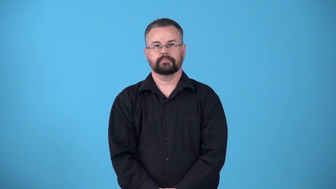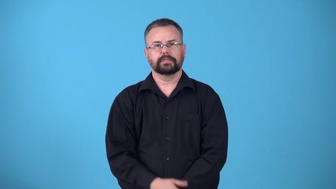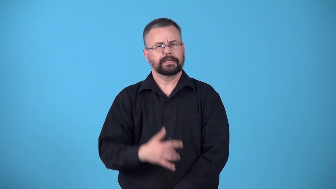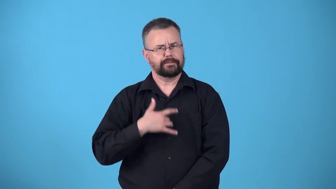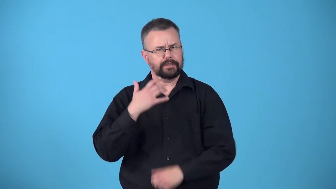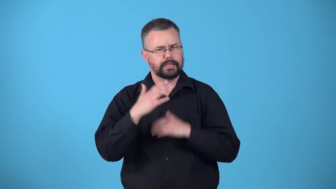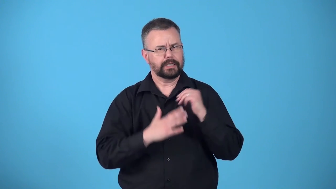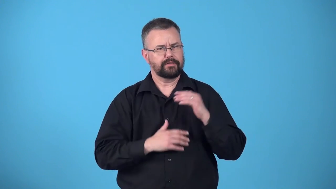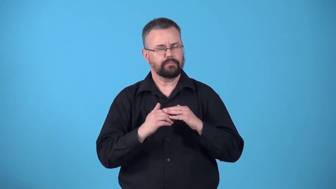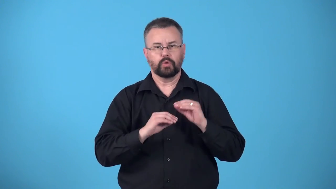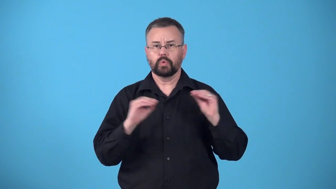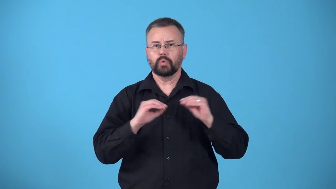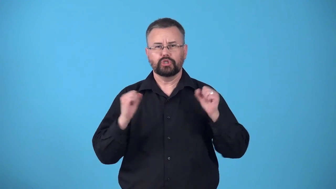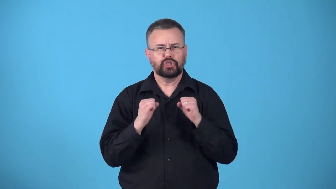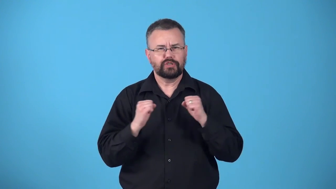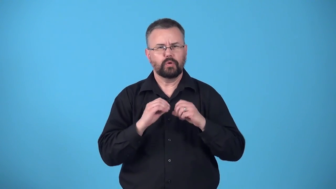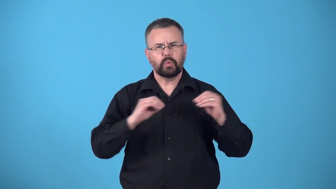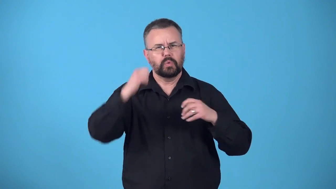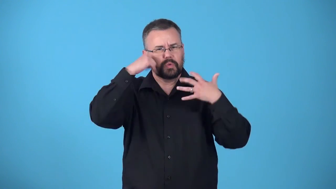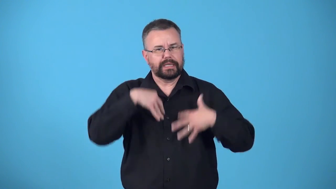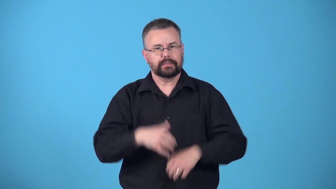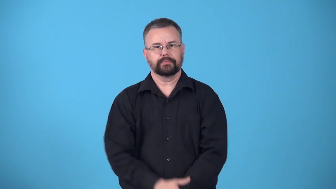comfort zone